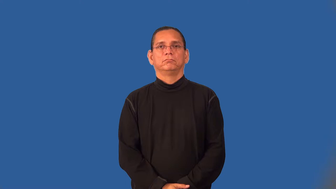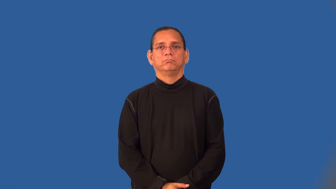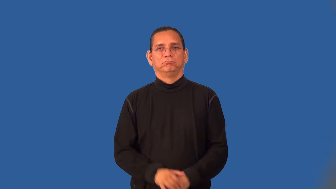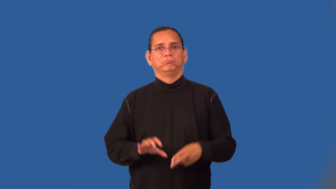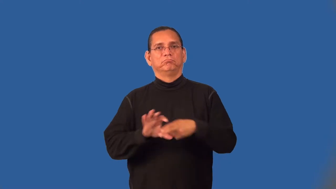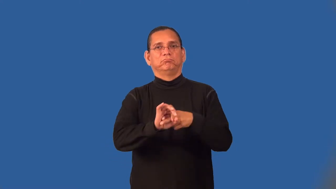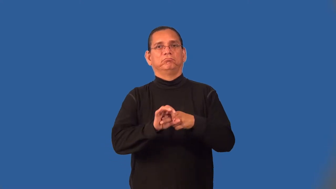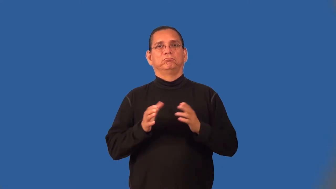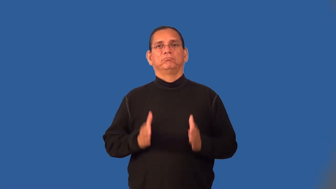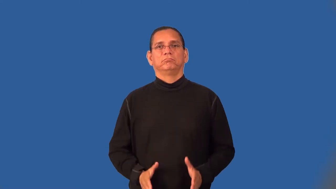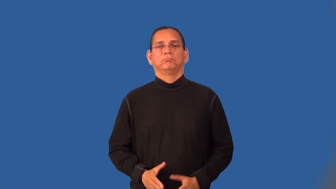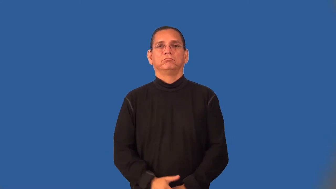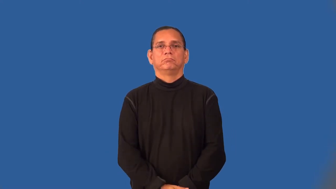tackler